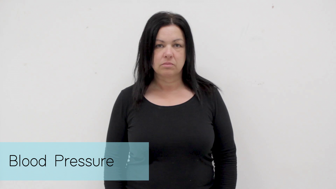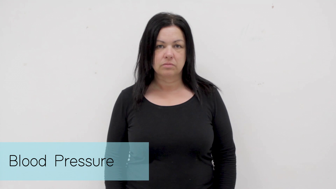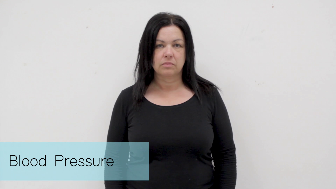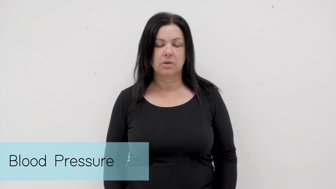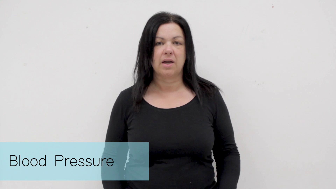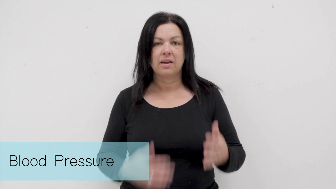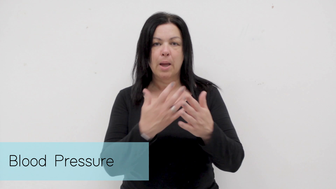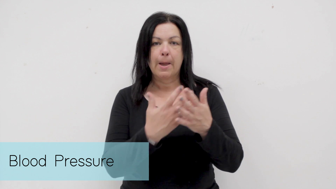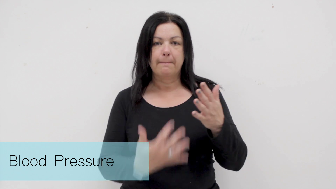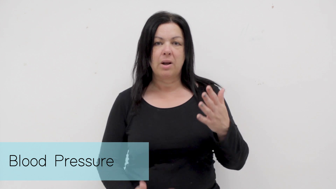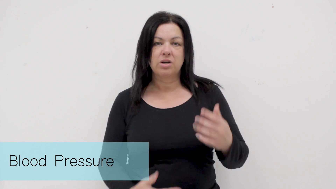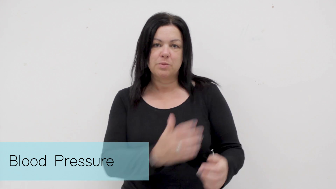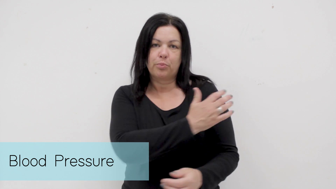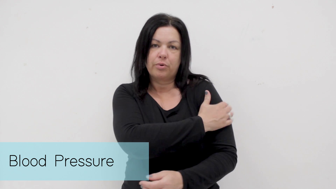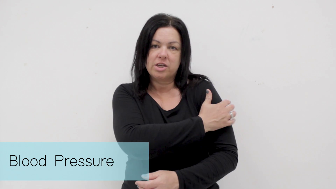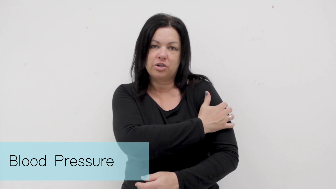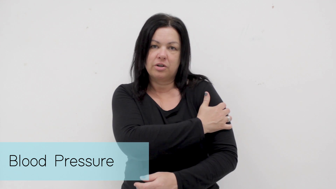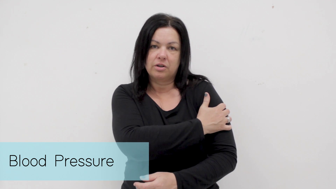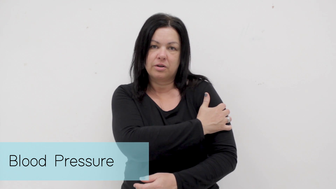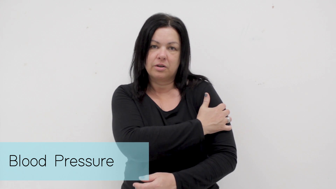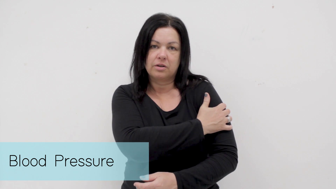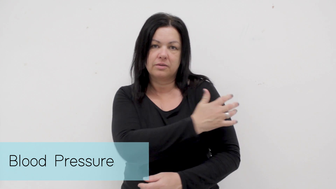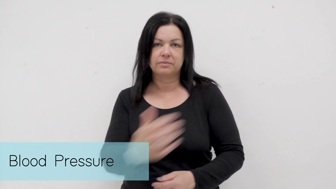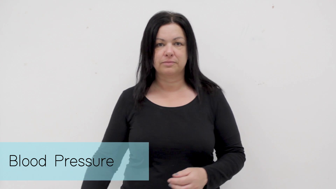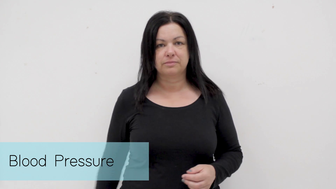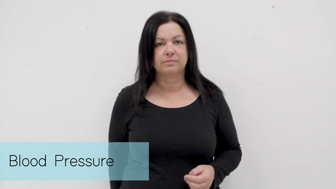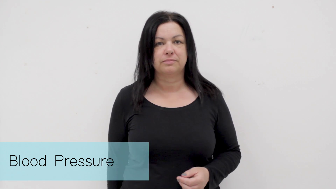blood pressure